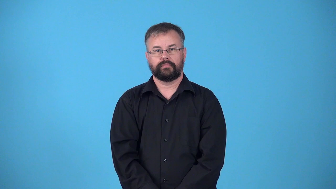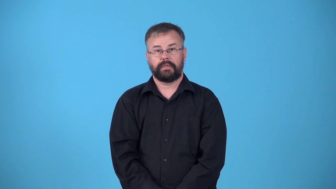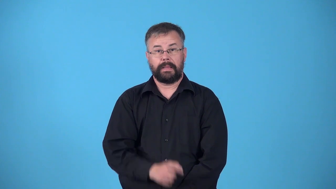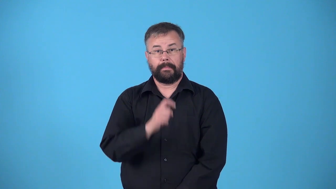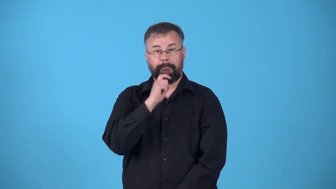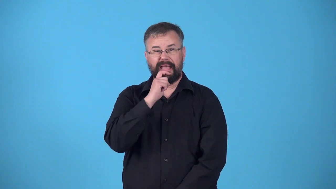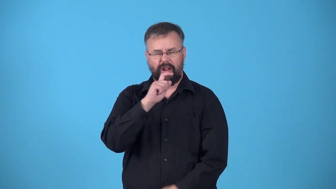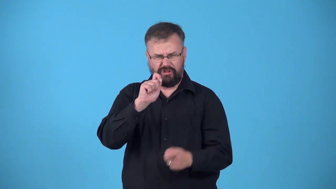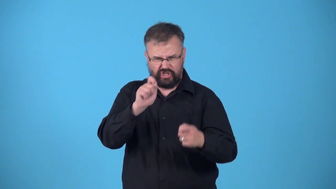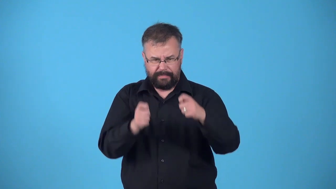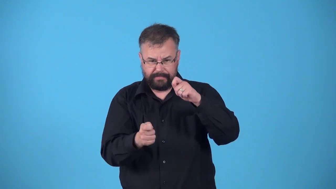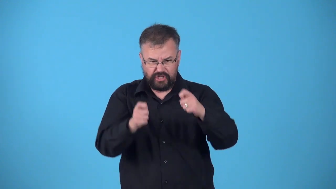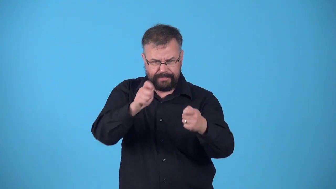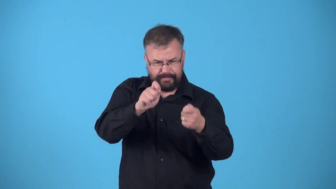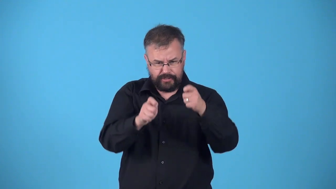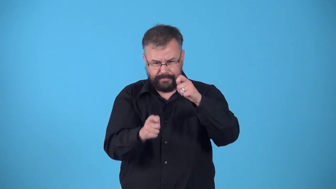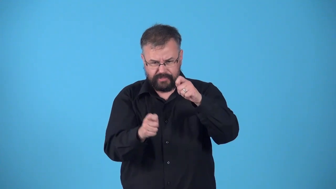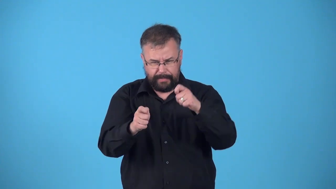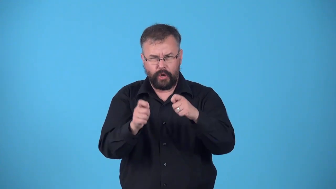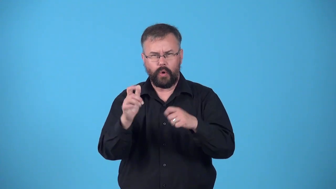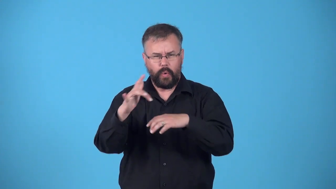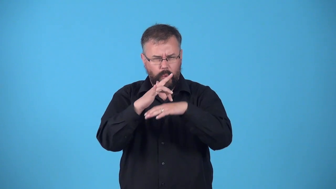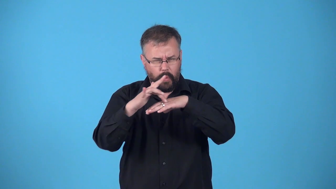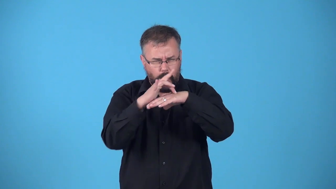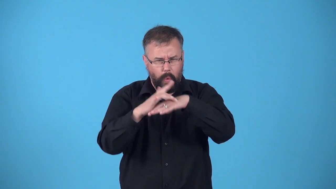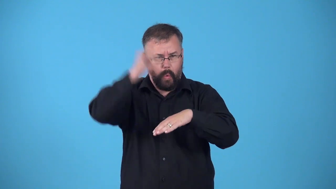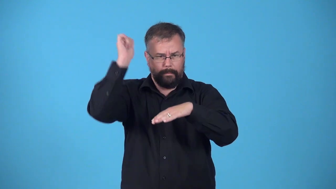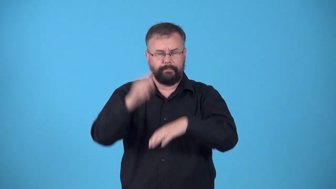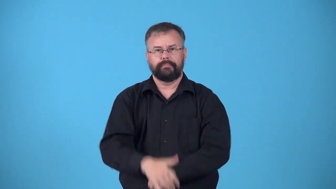mill-shape metal